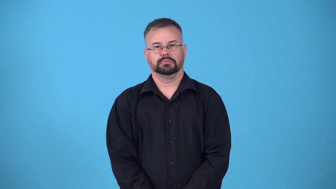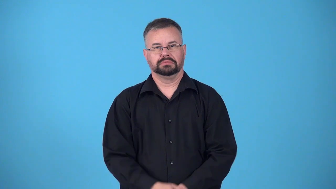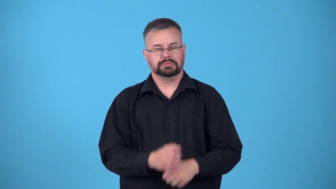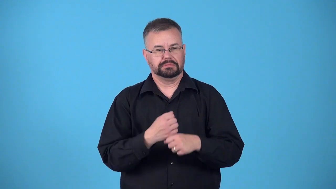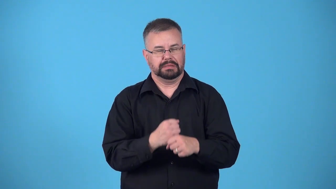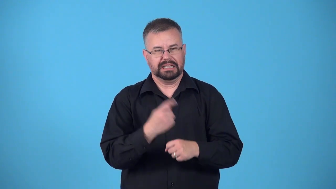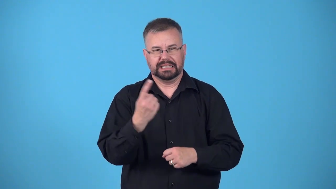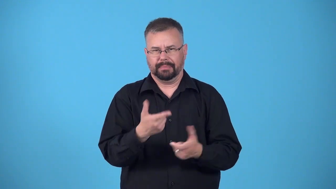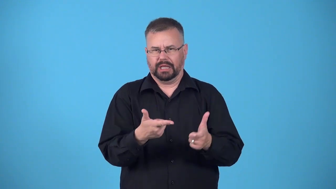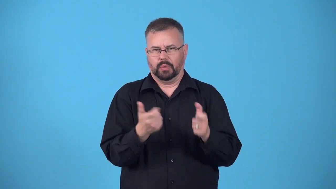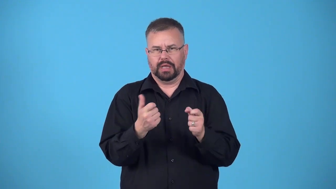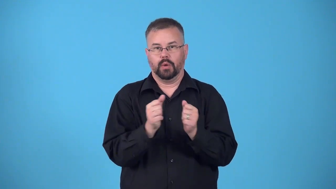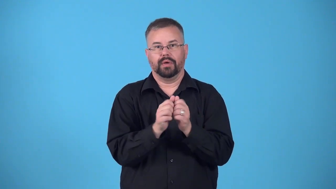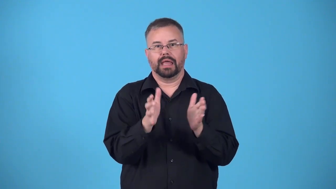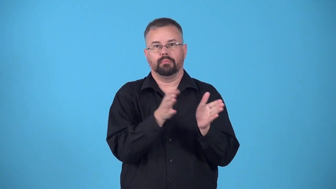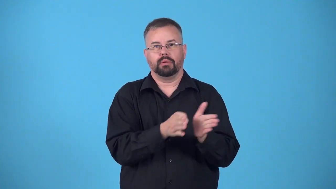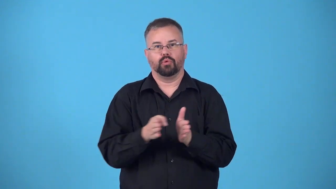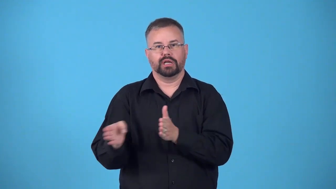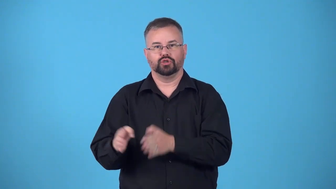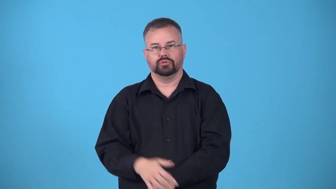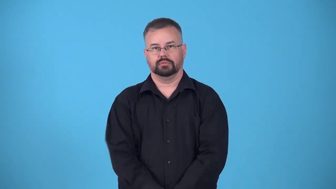rustle up